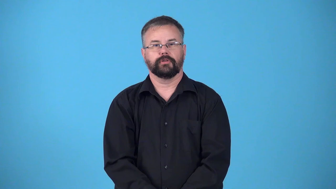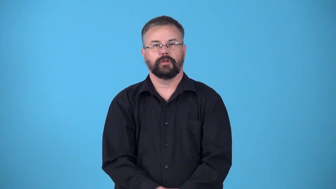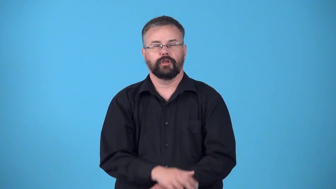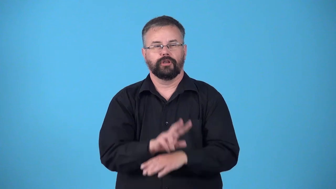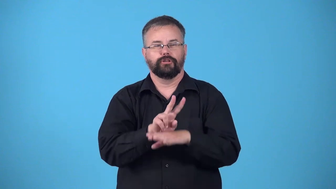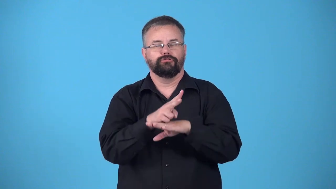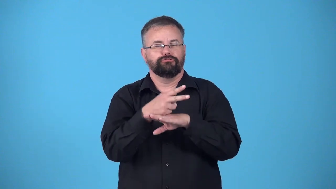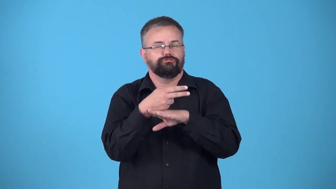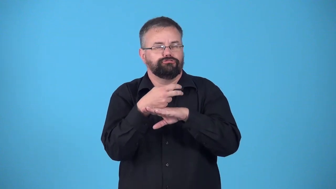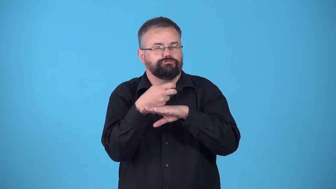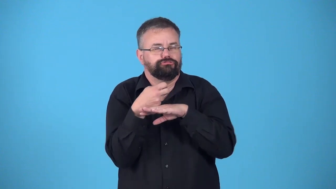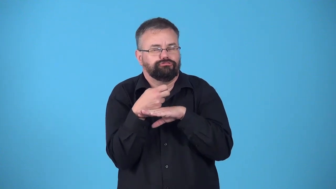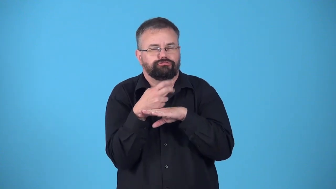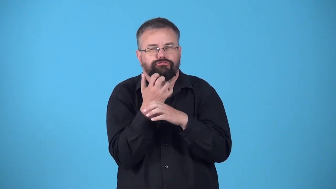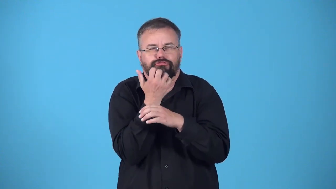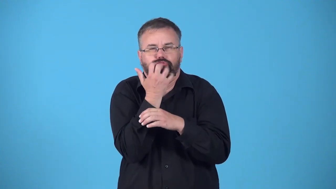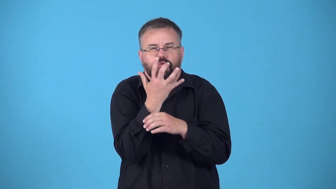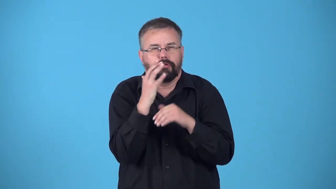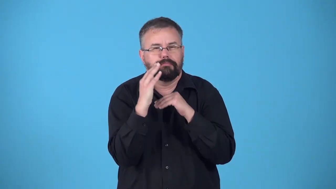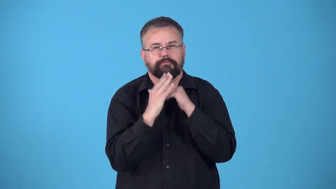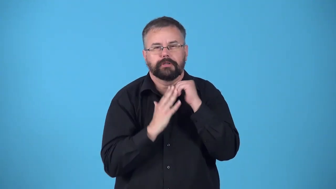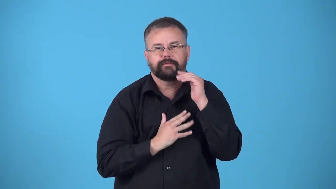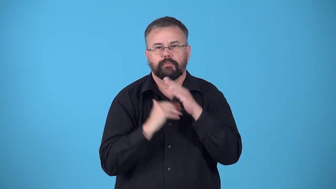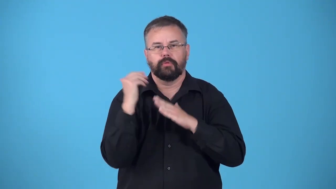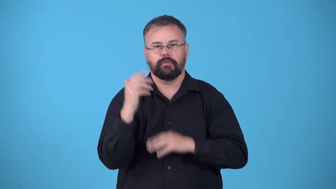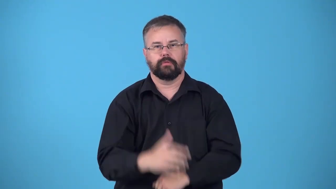curl up